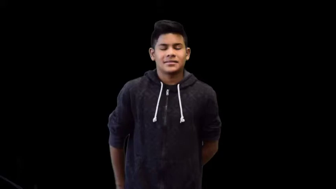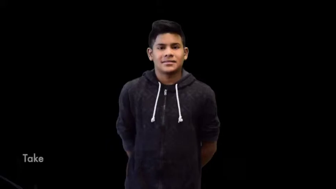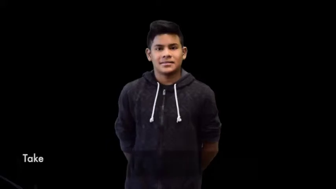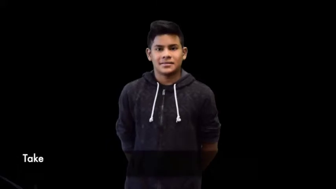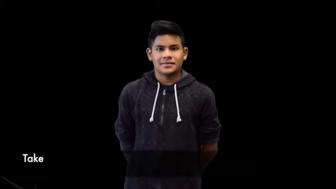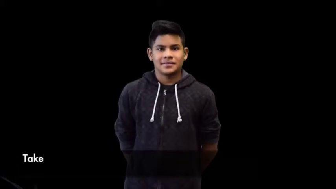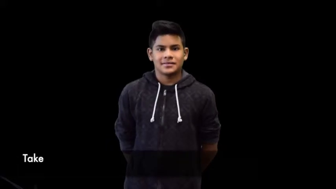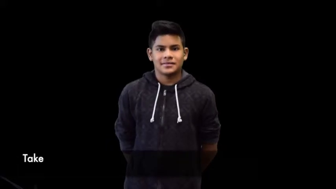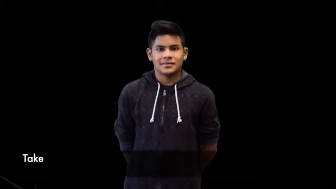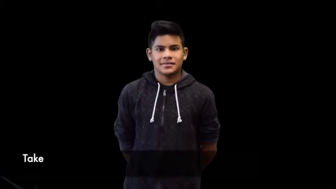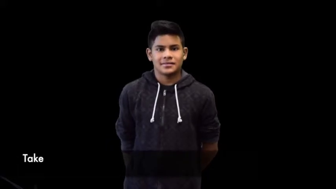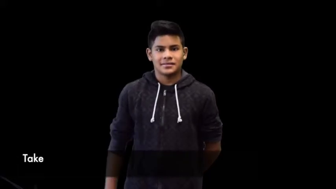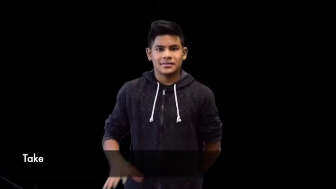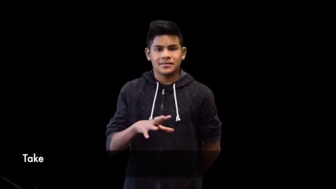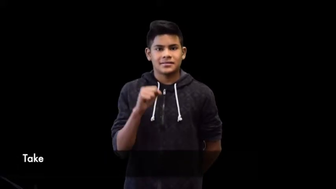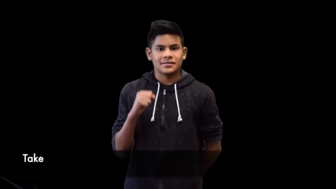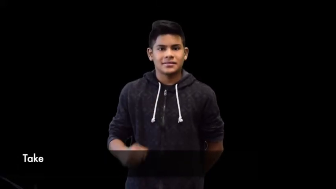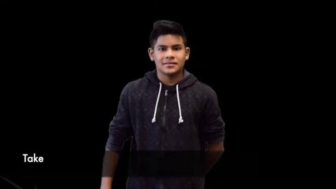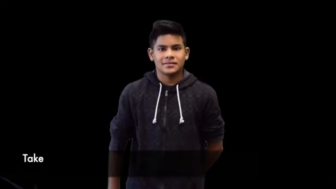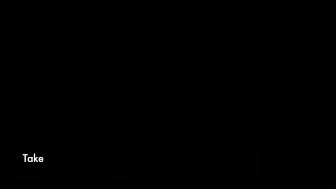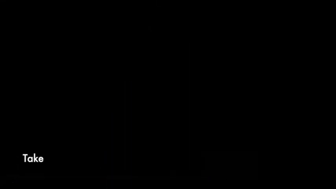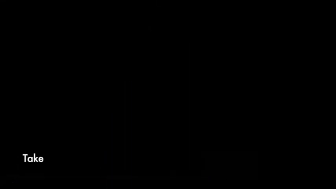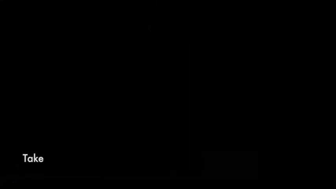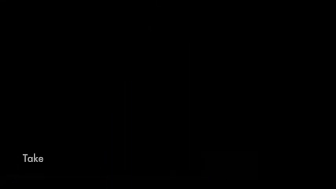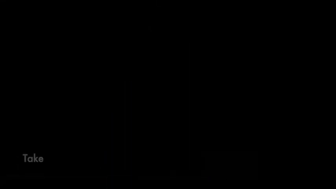Take